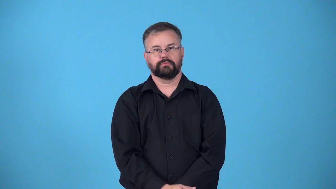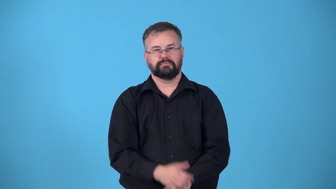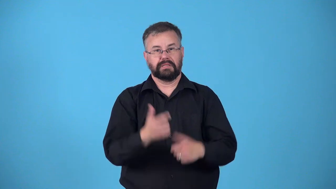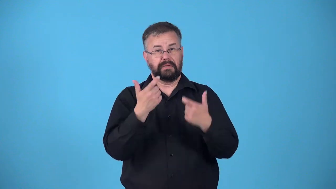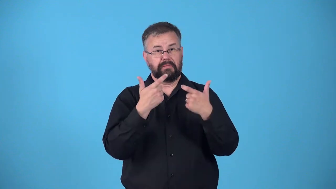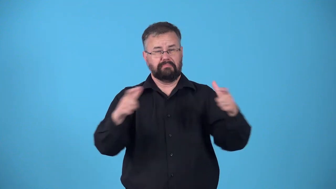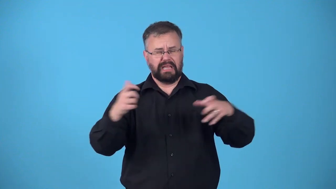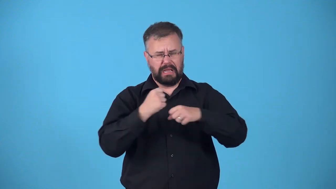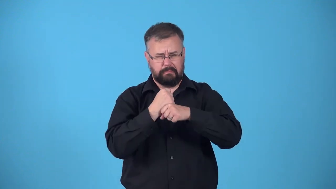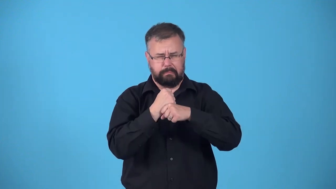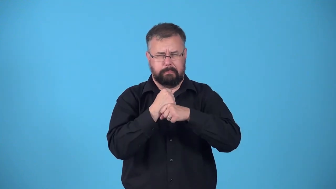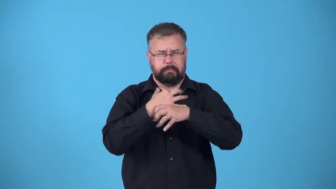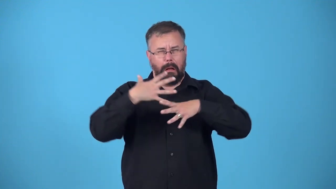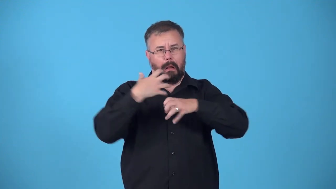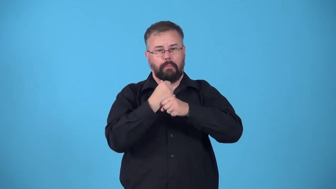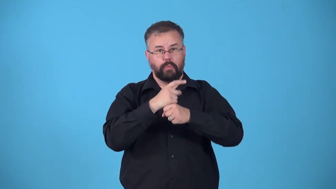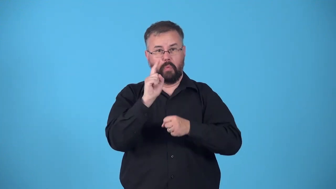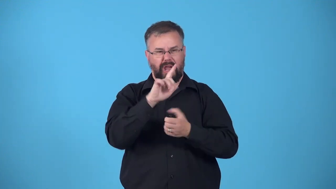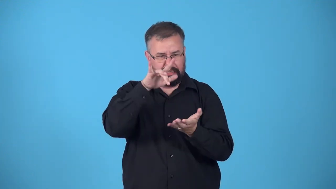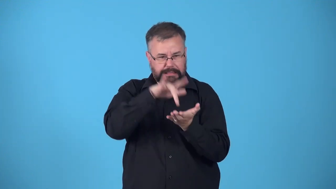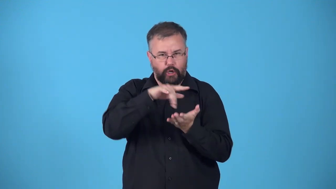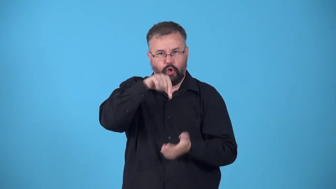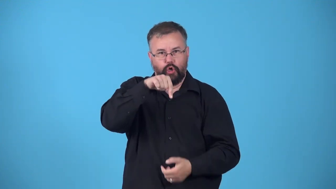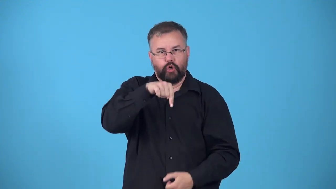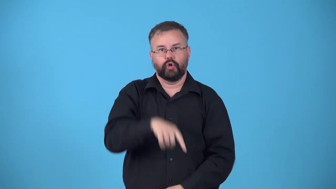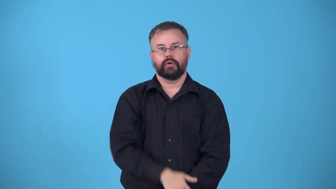ground zero